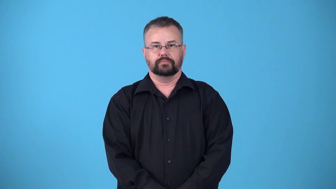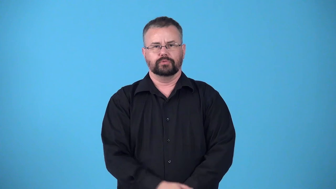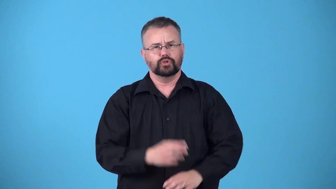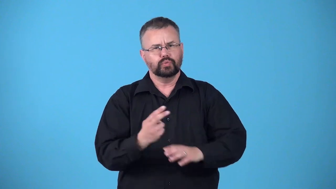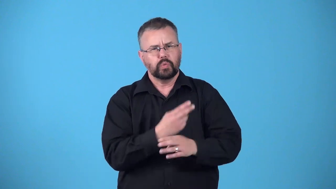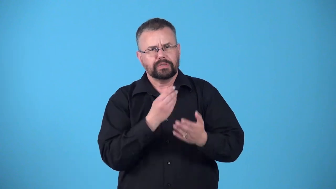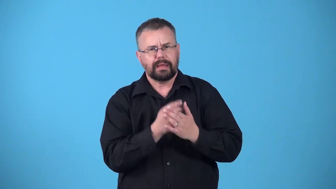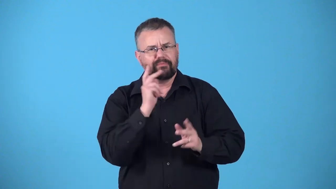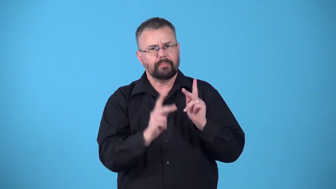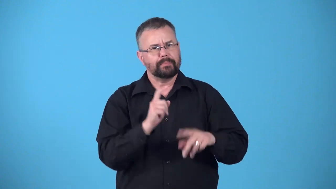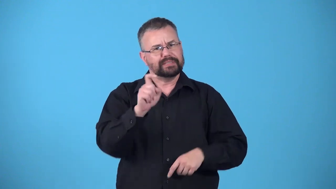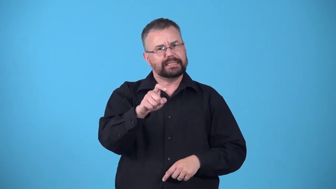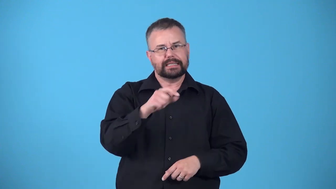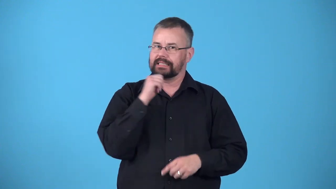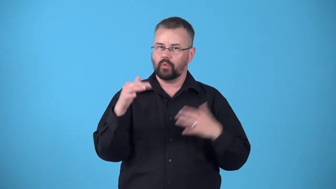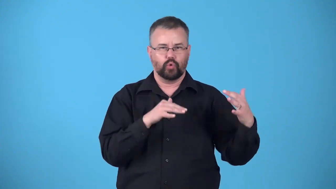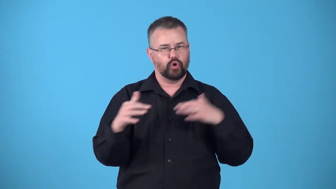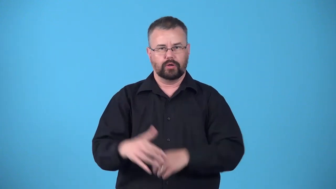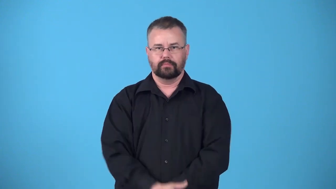beat swords into ploughshares